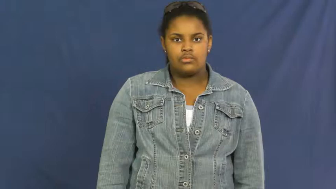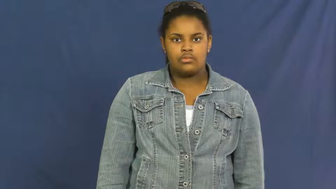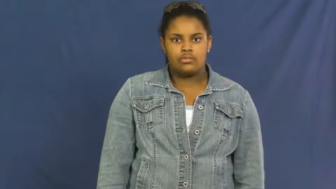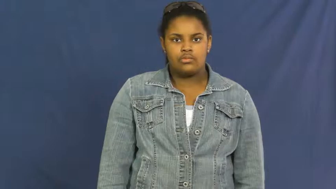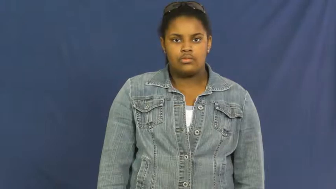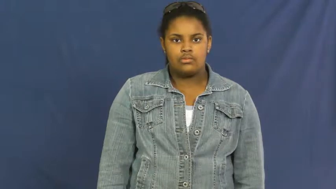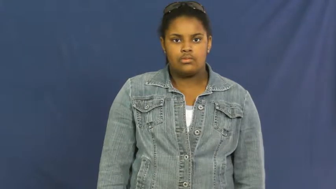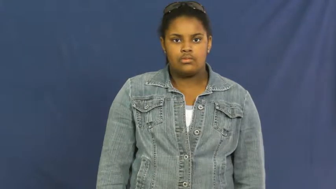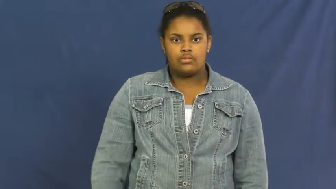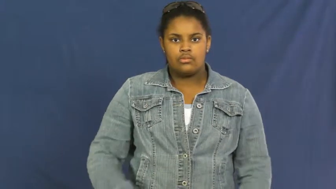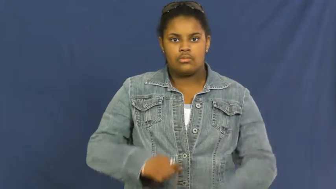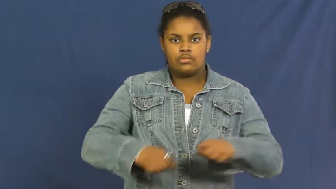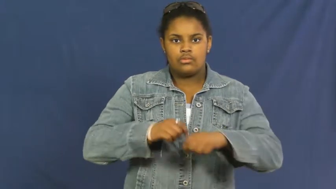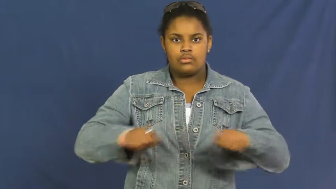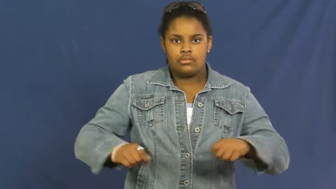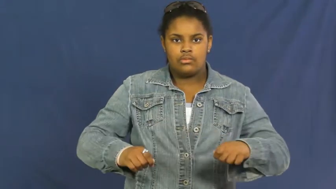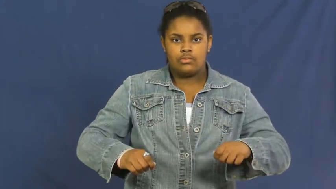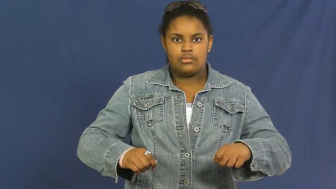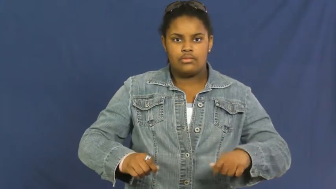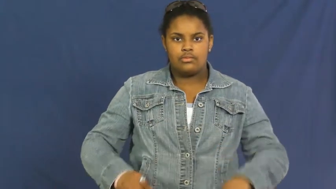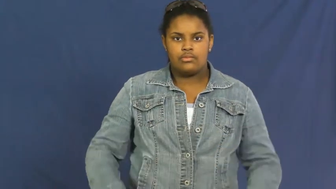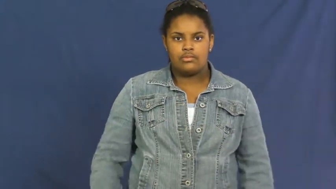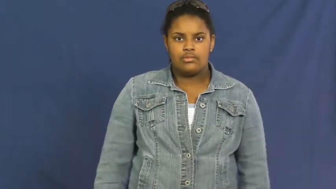tie-knot